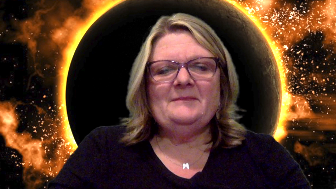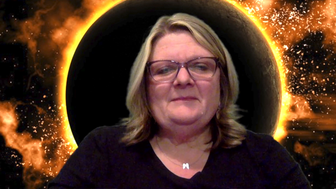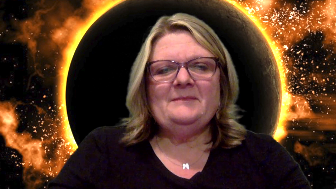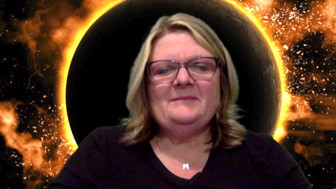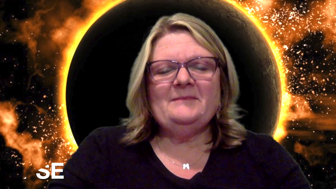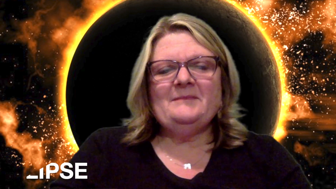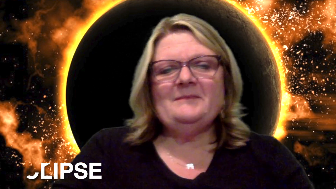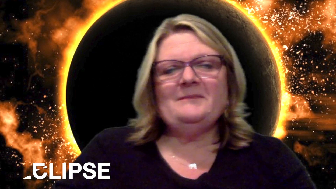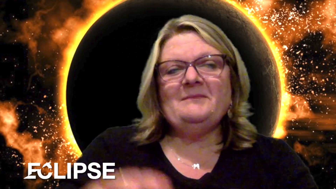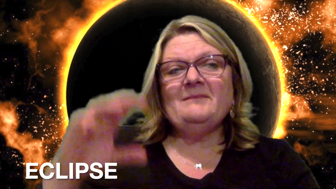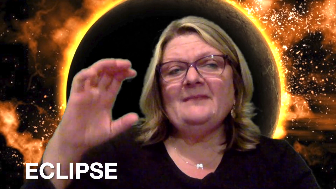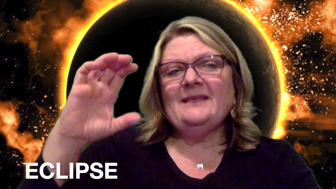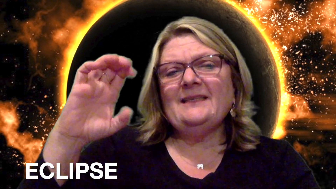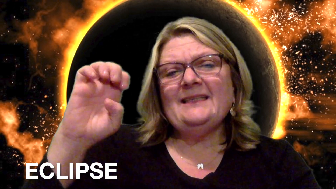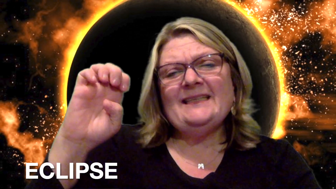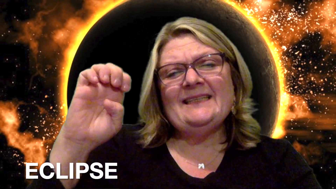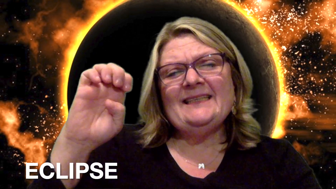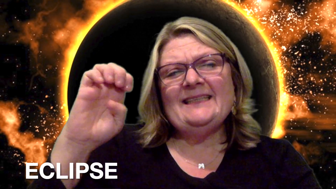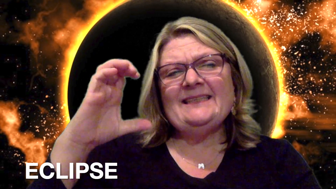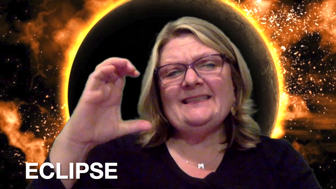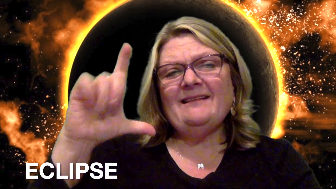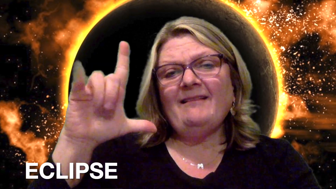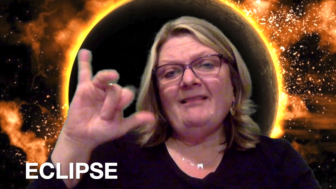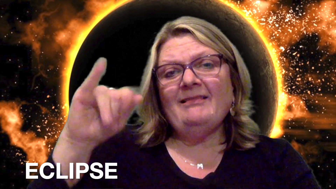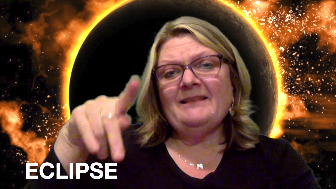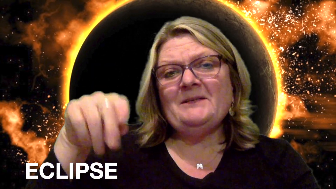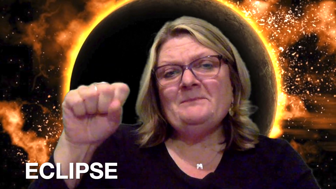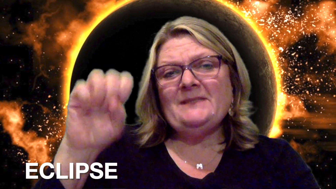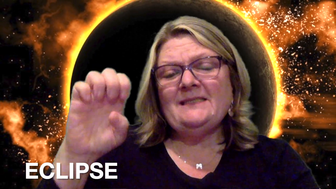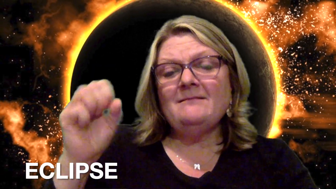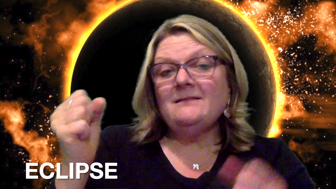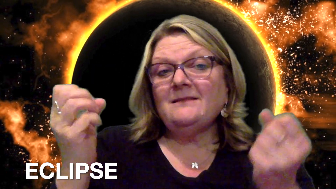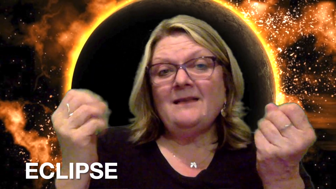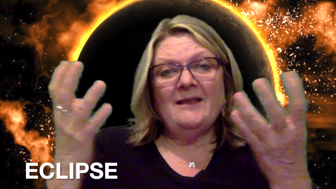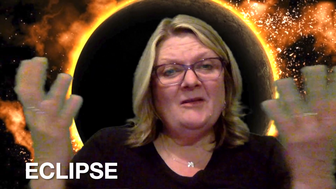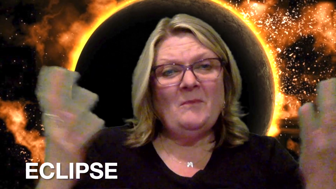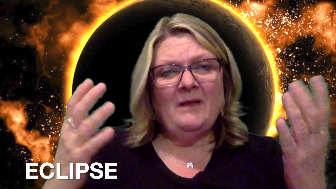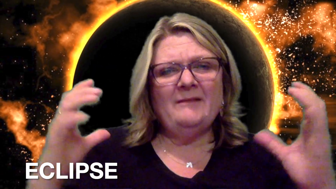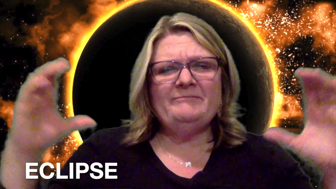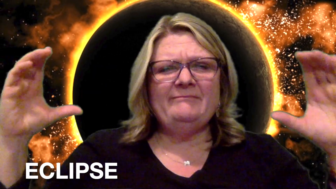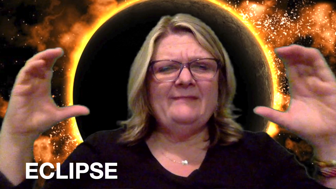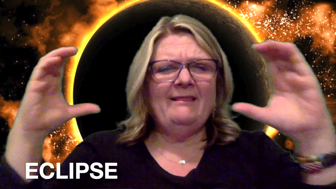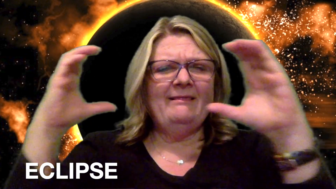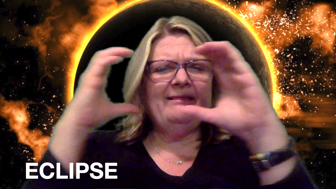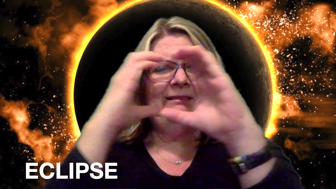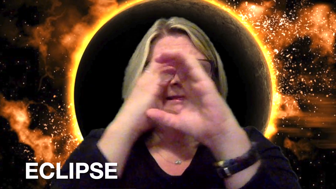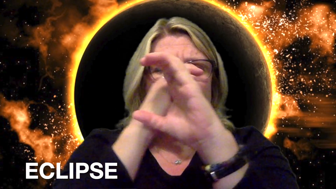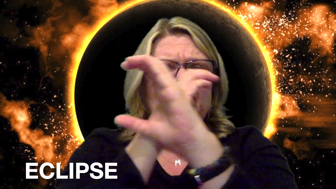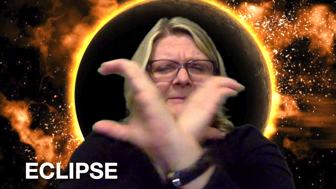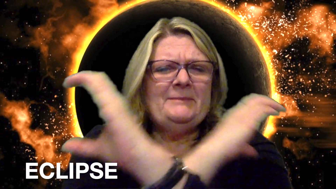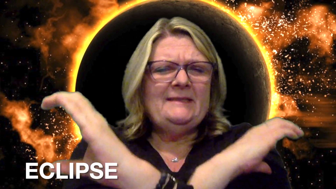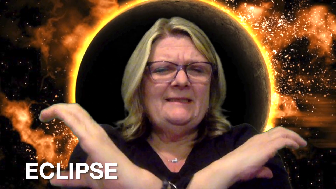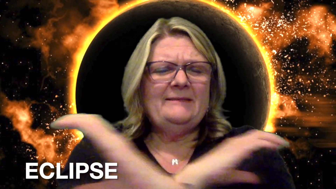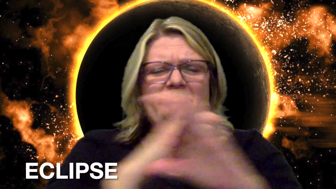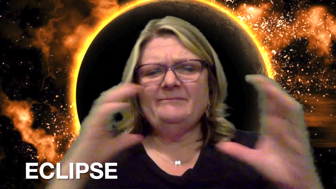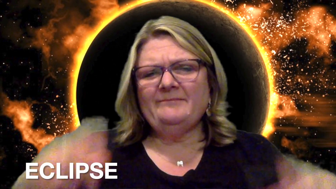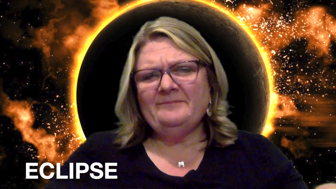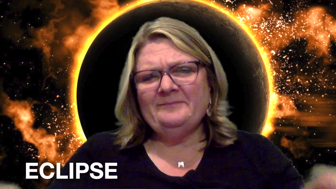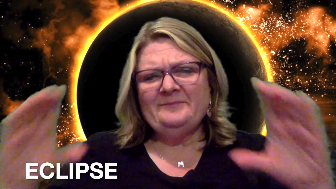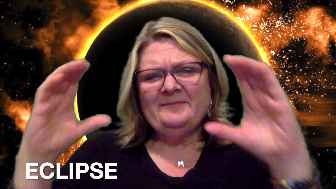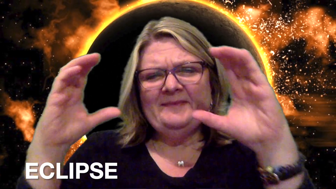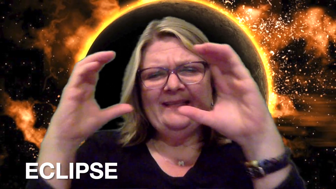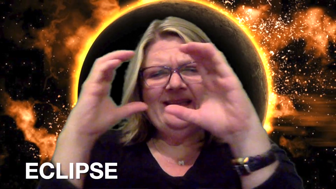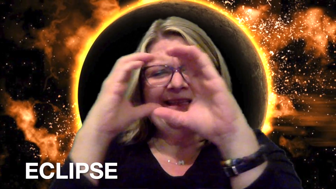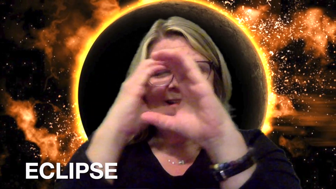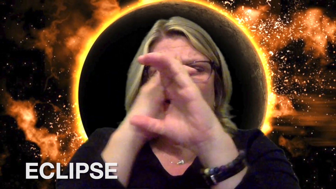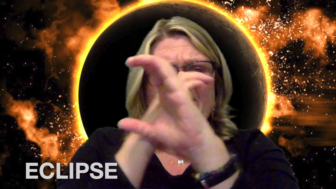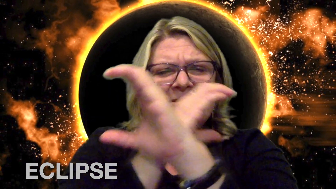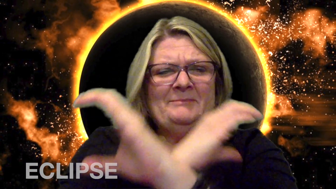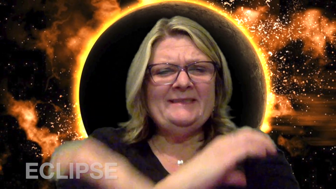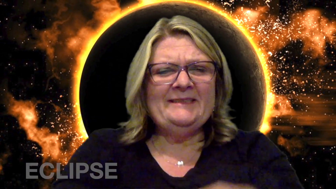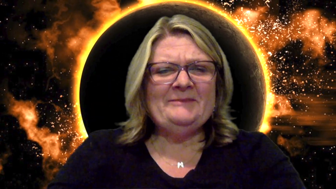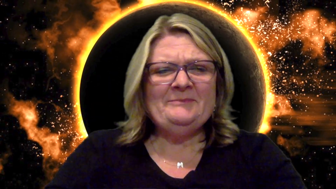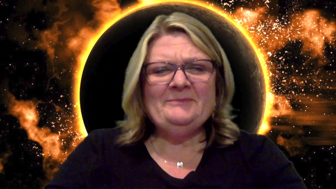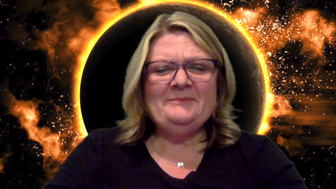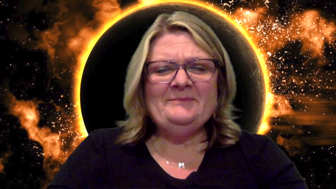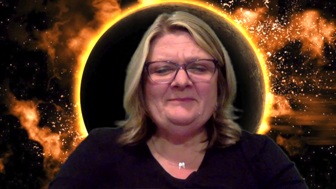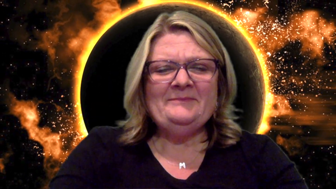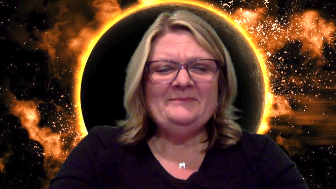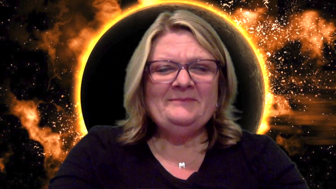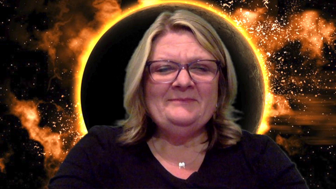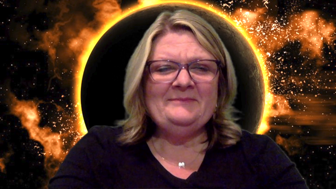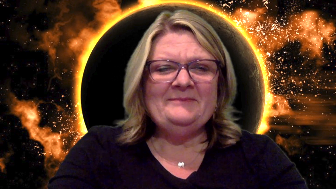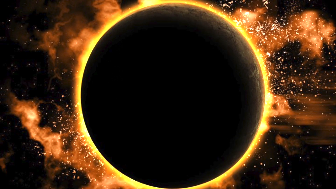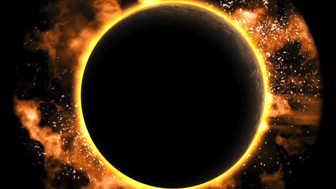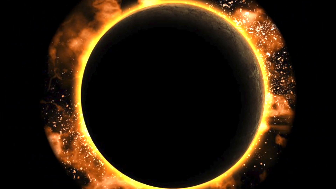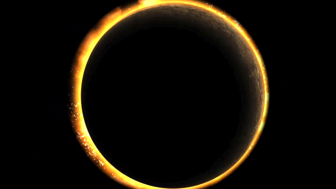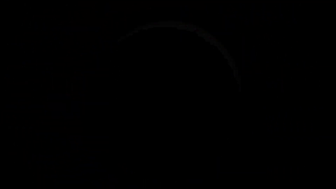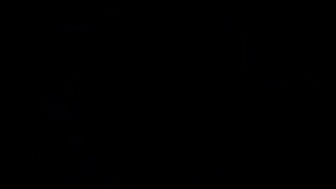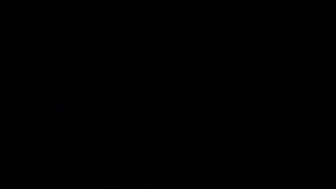ECLIPSE